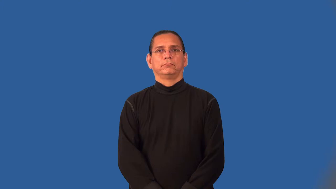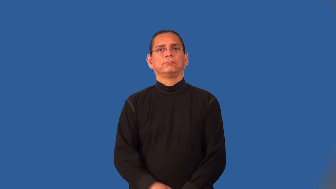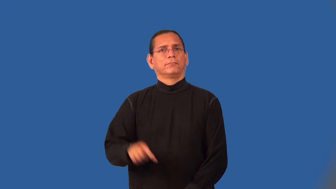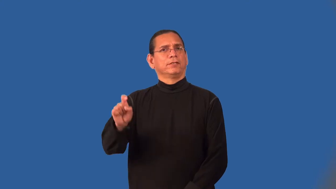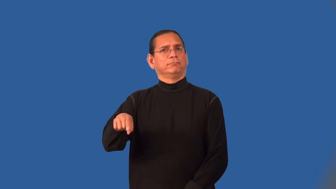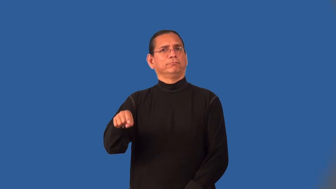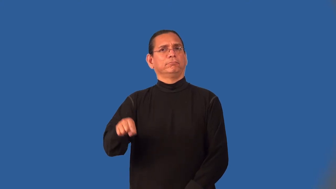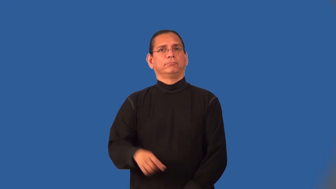necessity,perforce